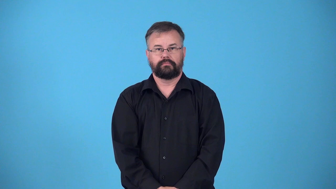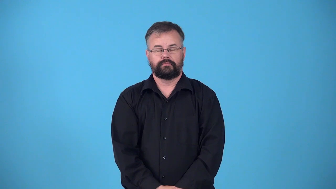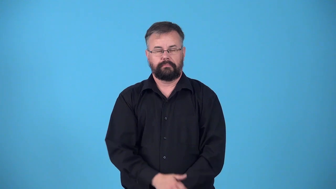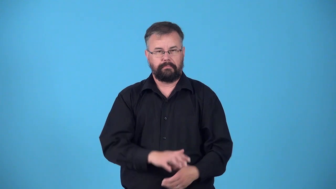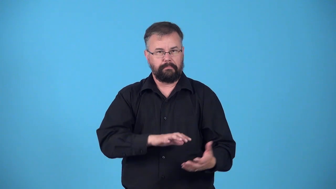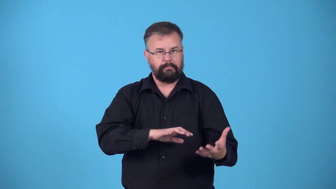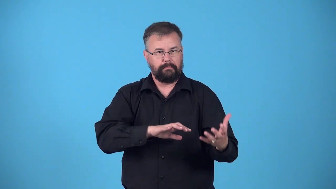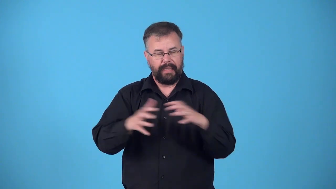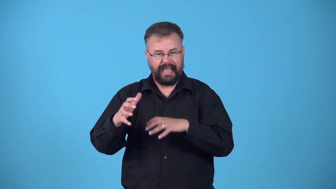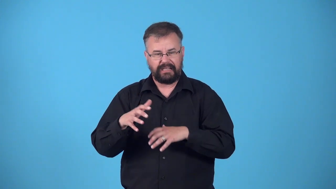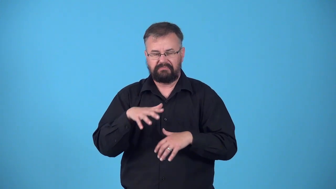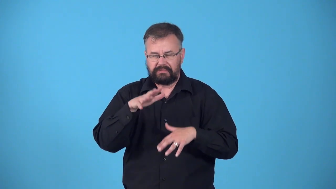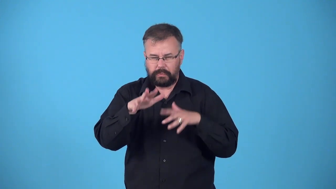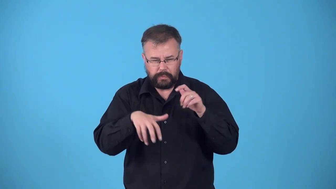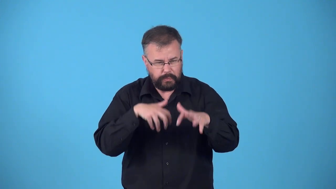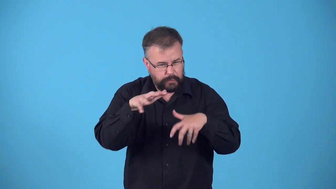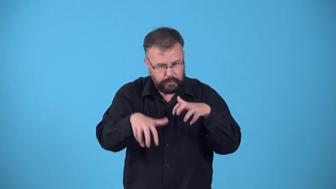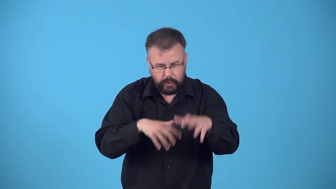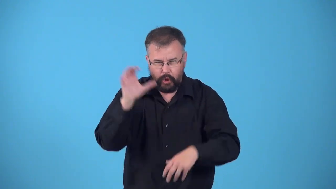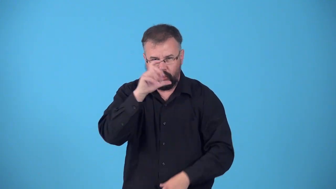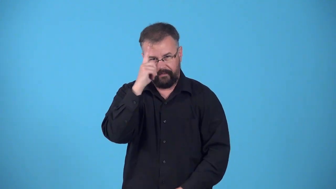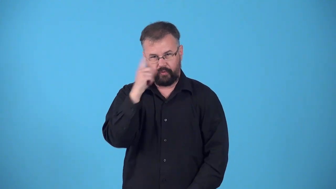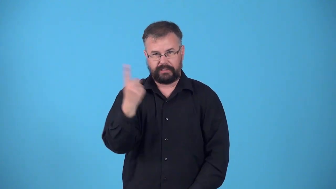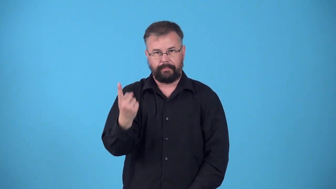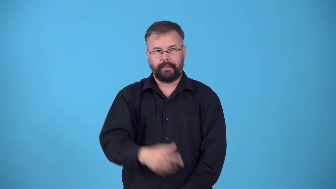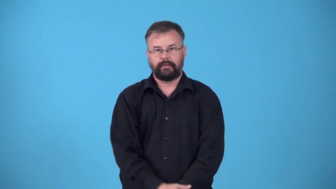pick through,search through,sift through